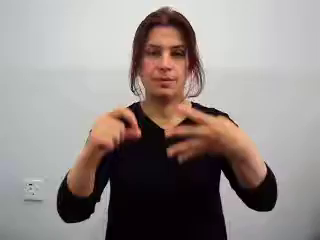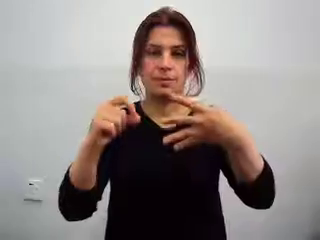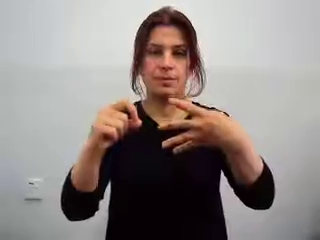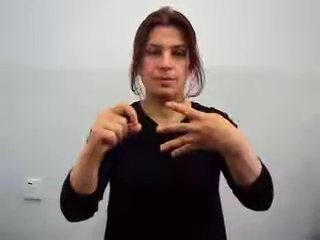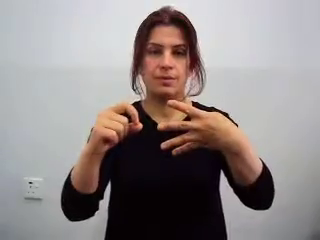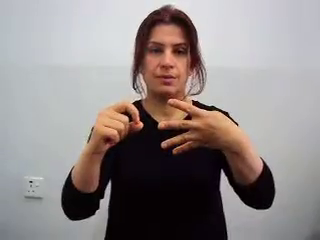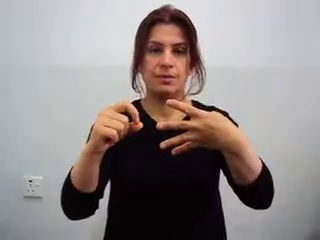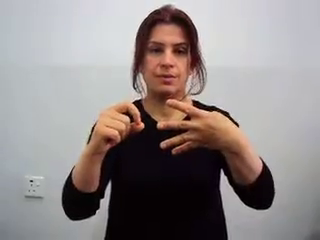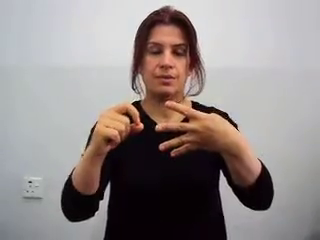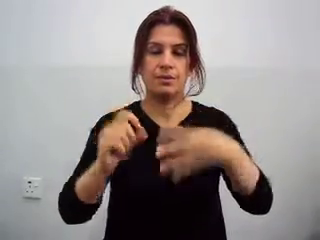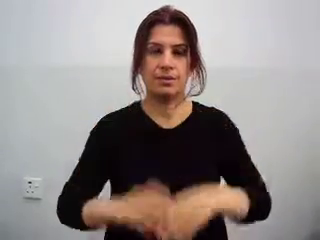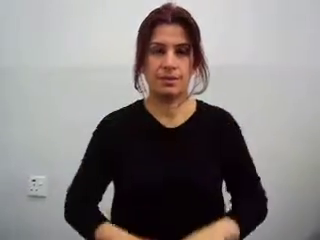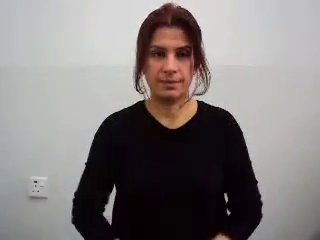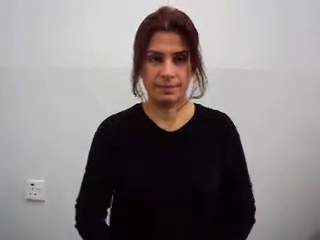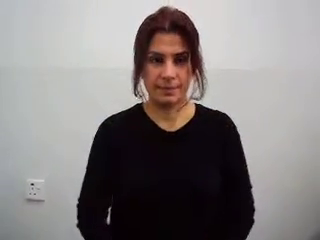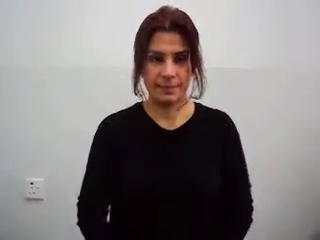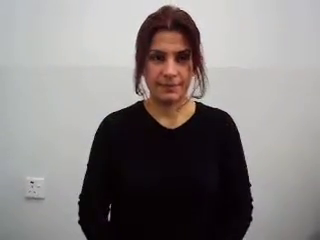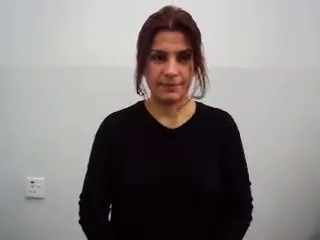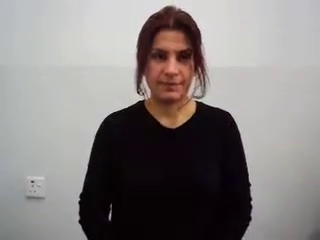number45